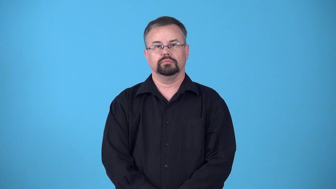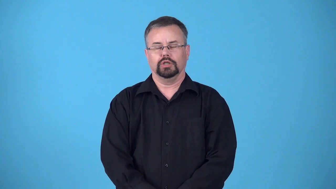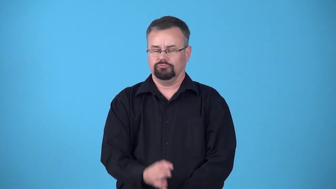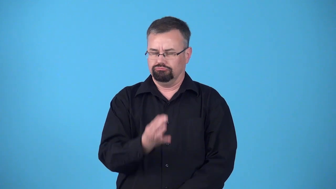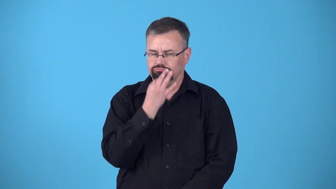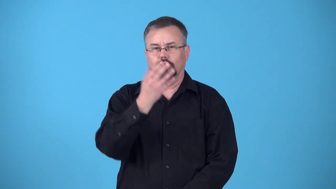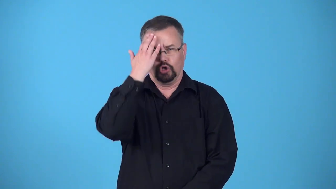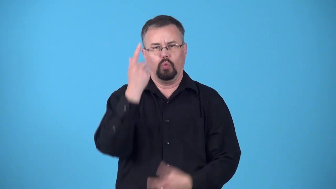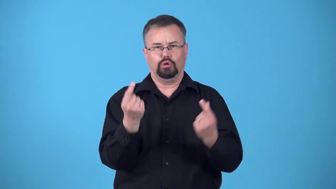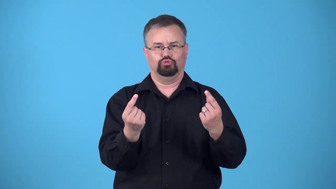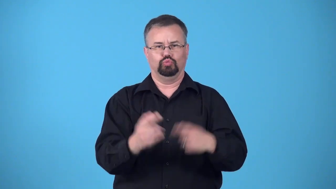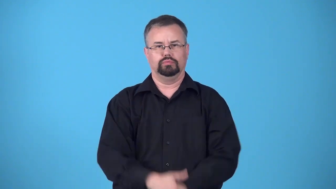on the ball